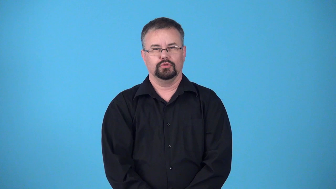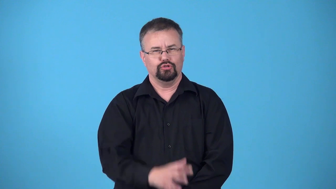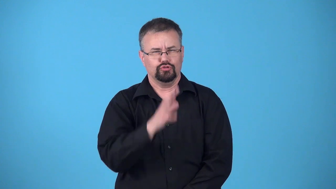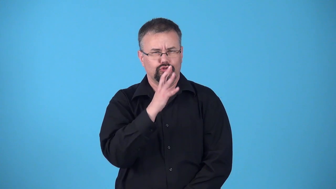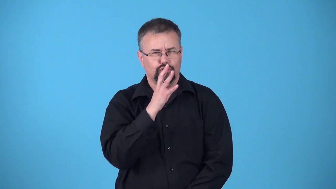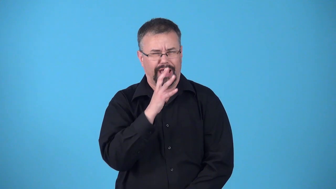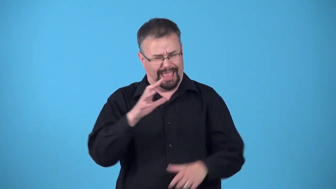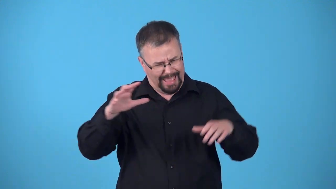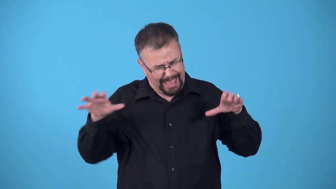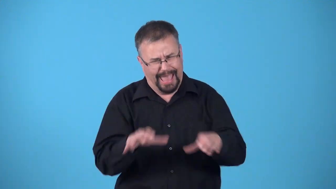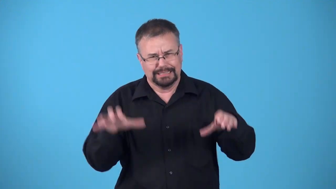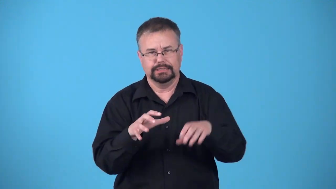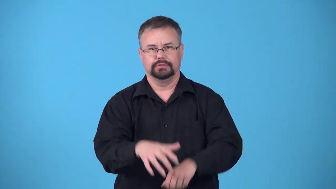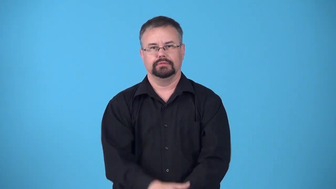put your money where your mouth is